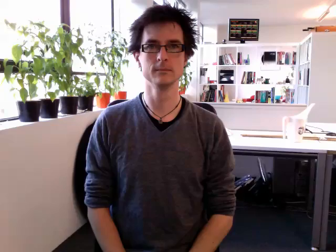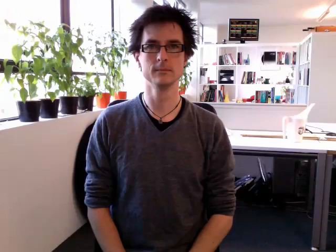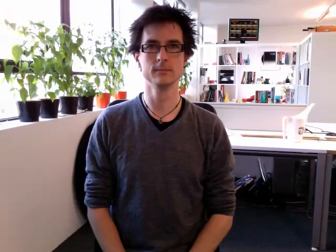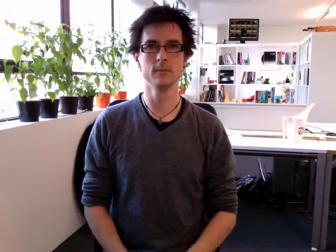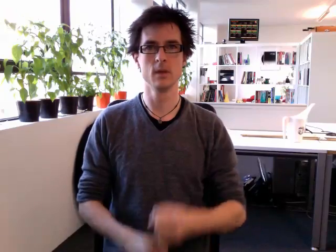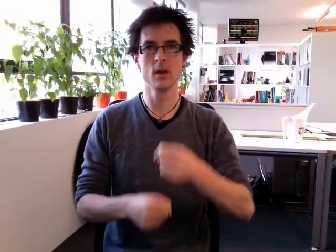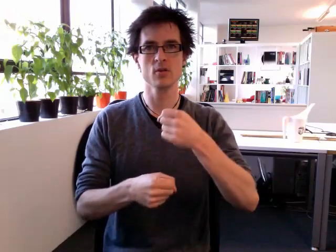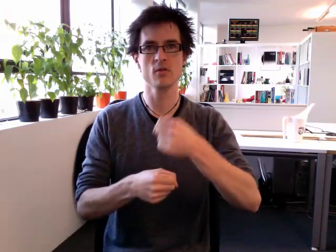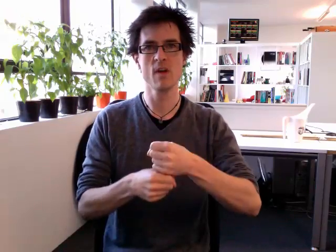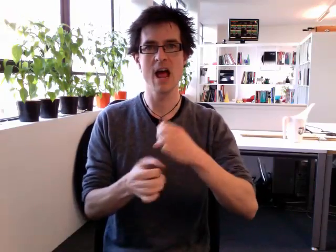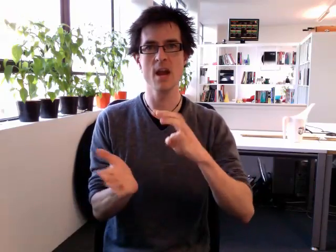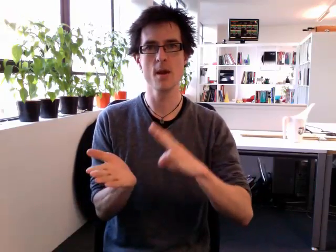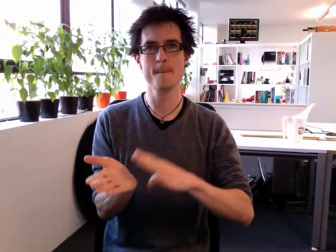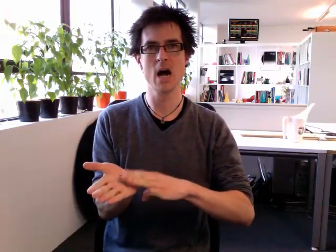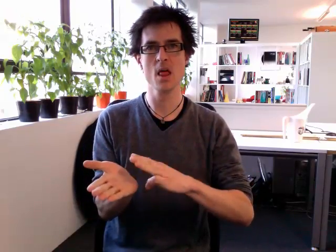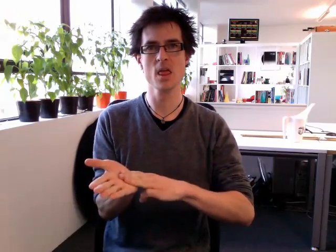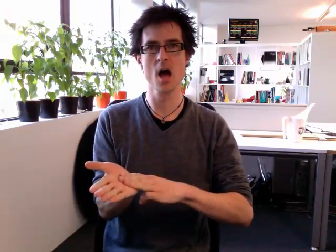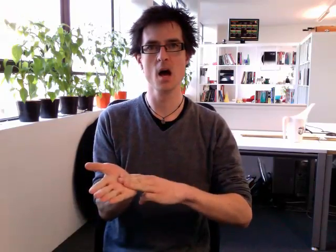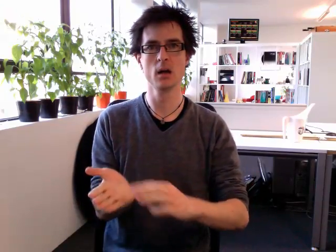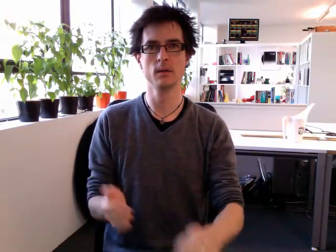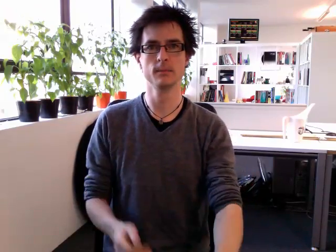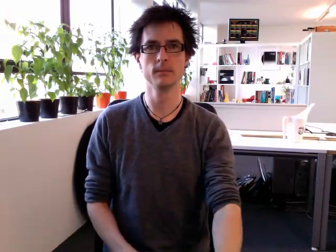grandmother